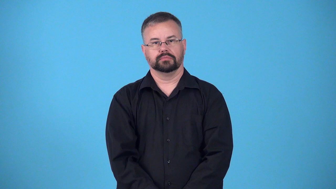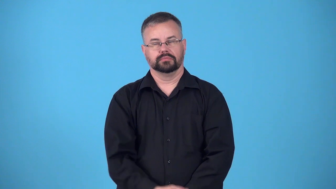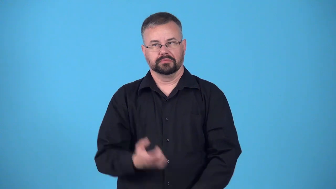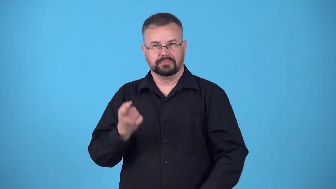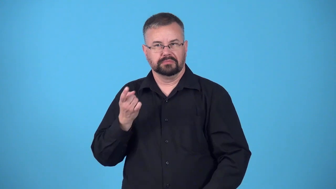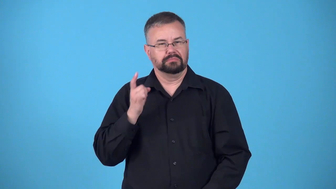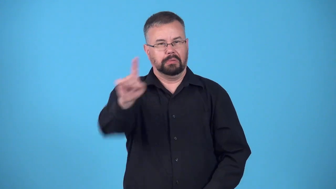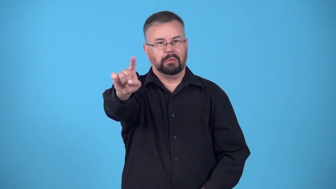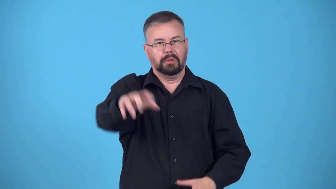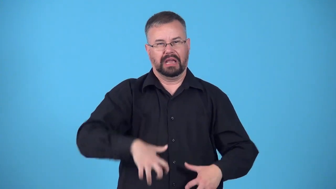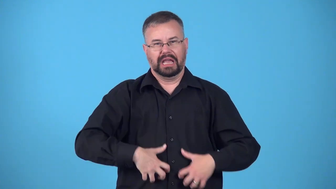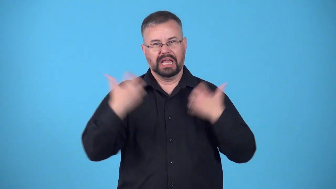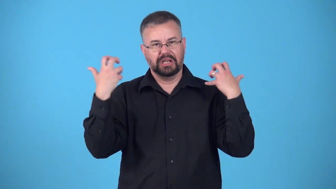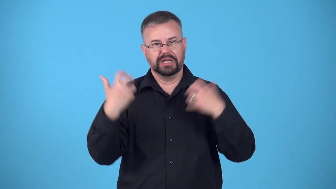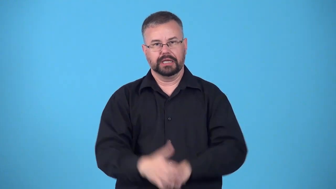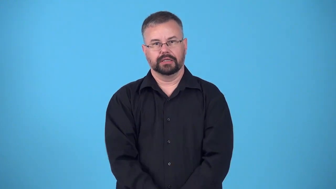storm out